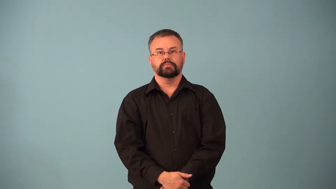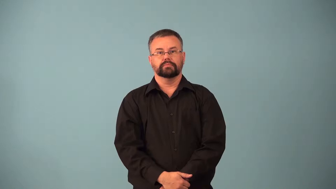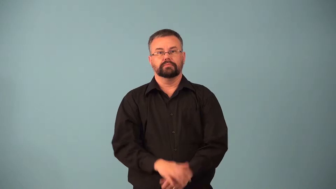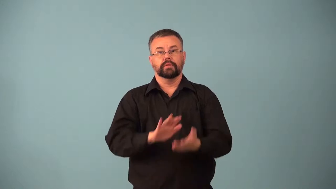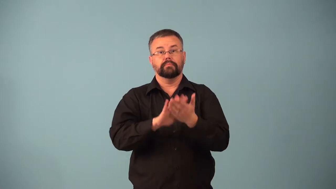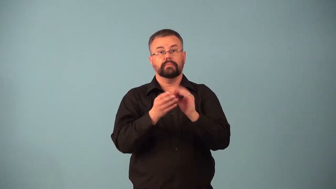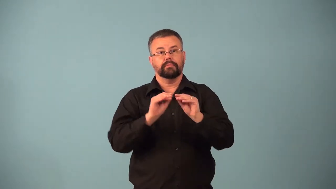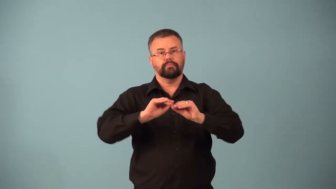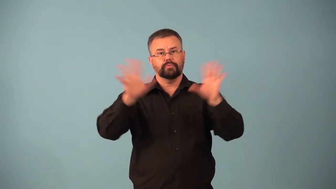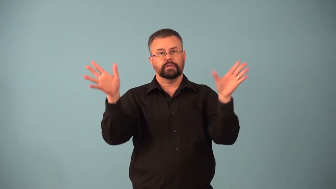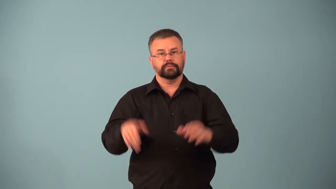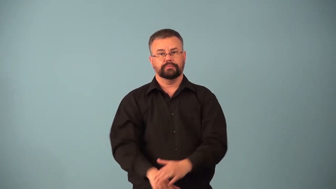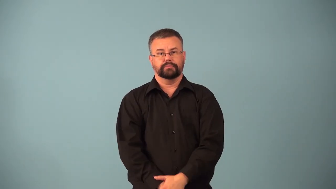brighten-become light